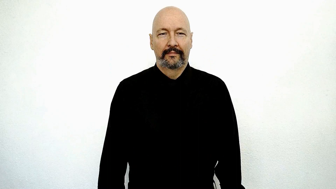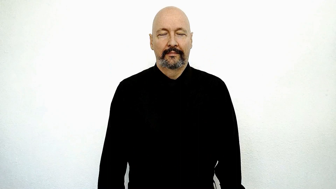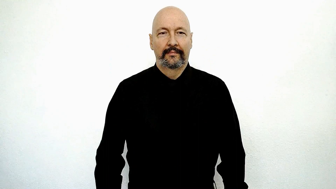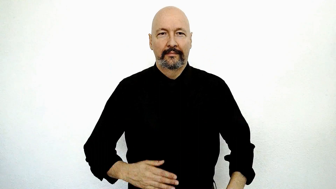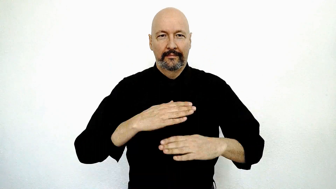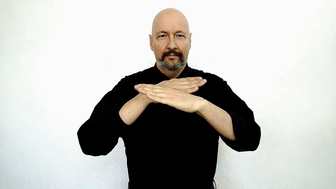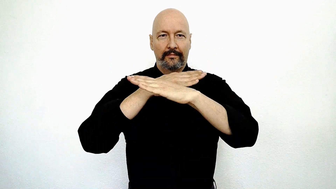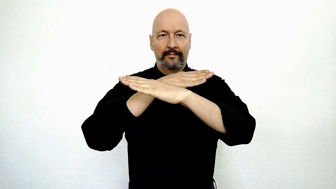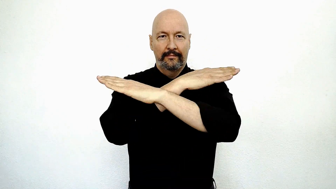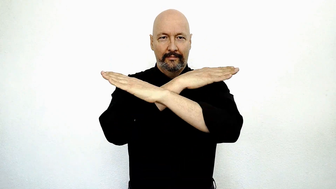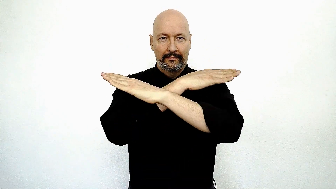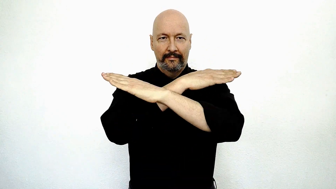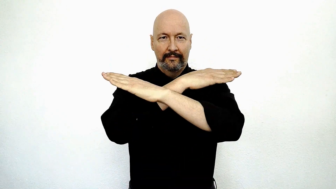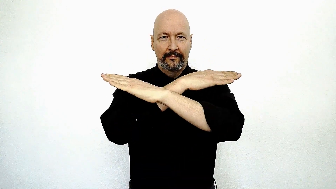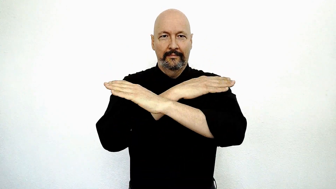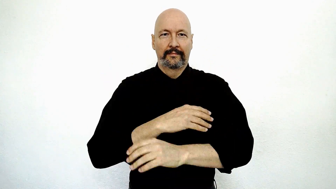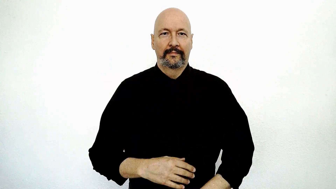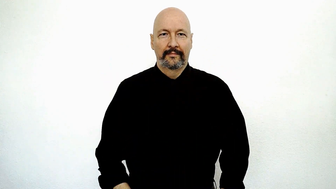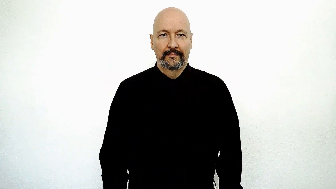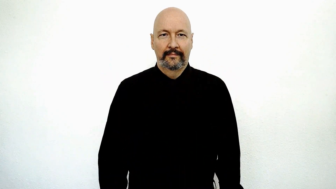WINGS-[crossed-flat-hands-flapping]